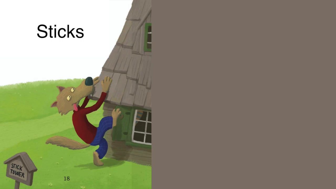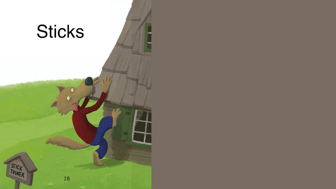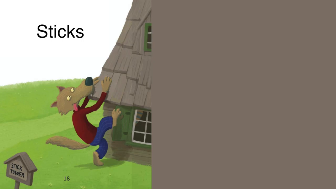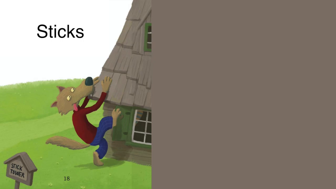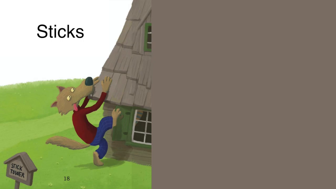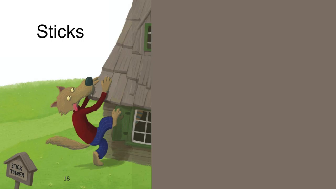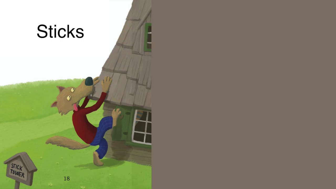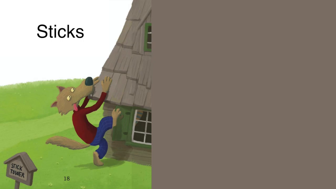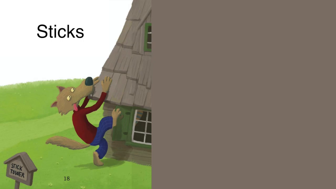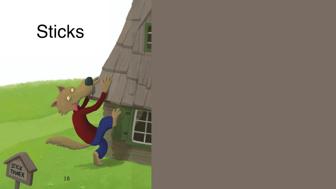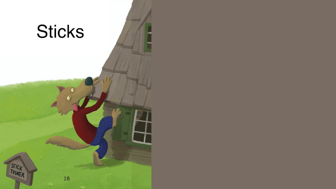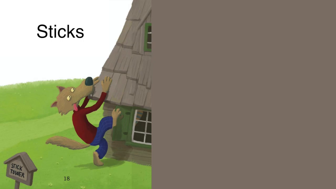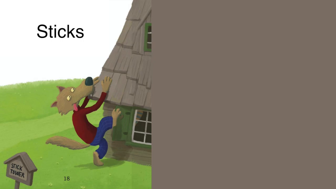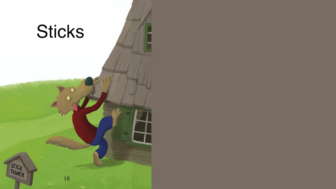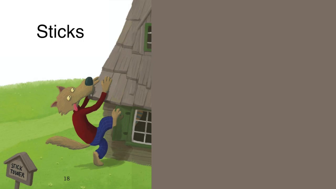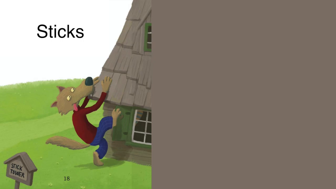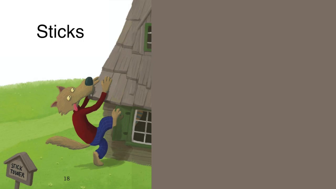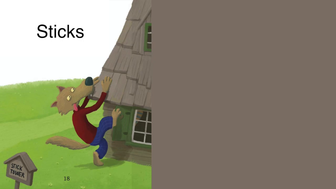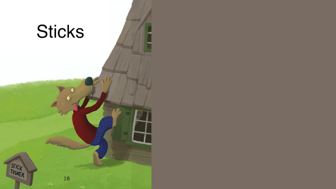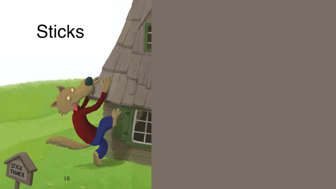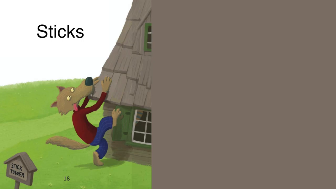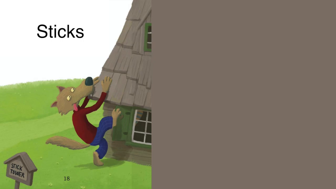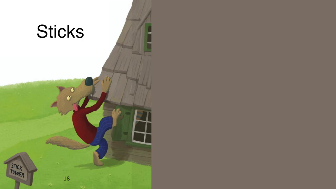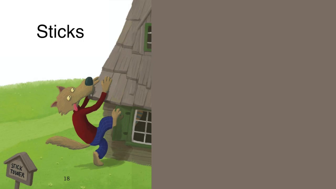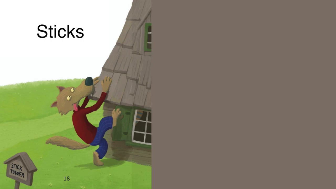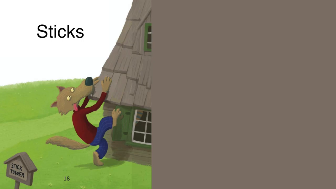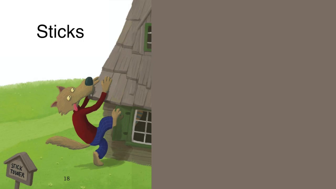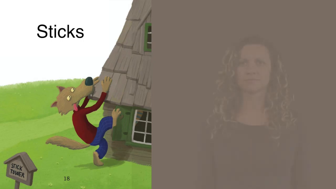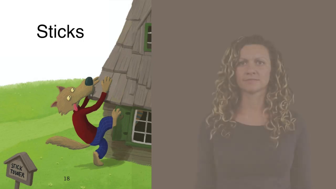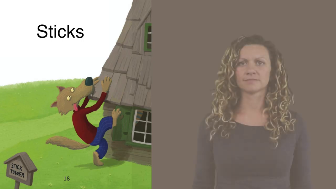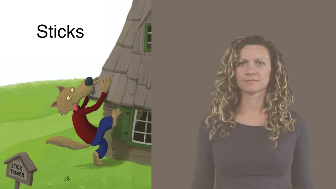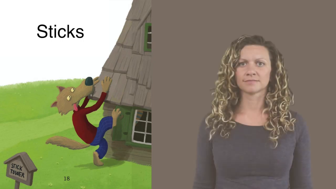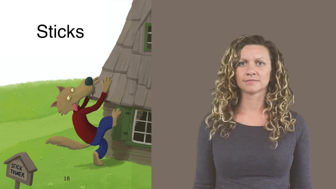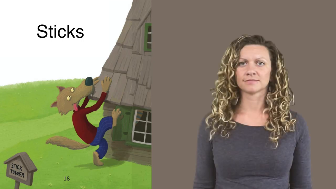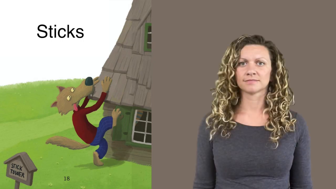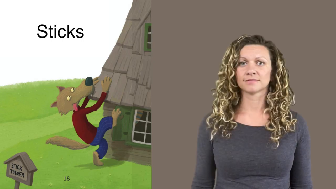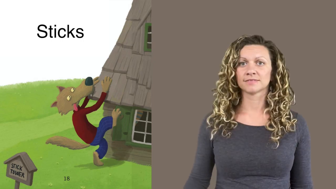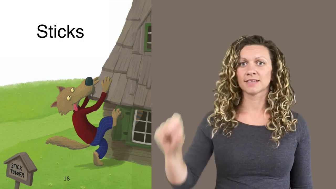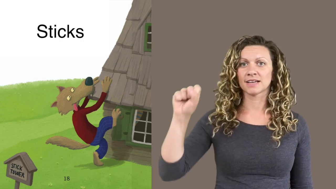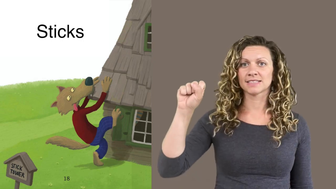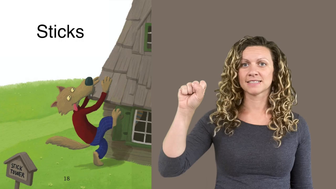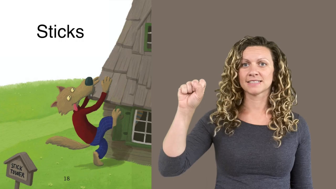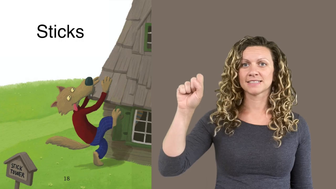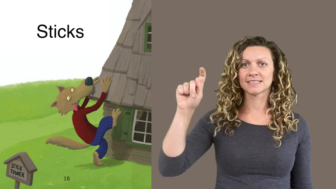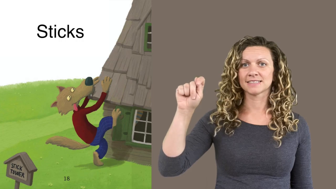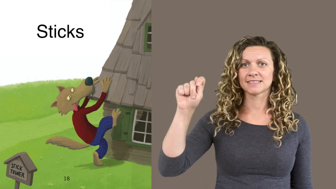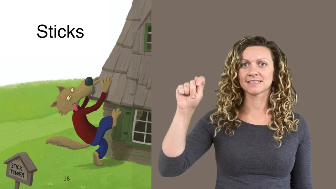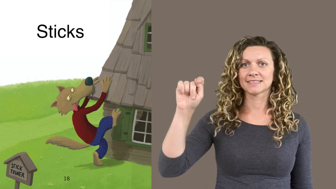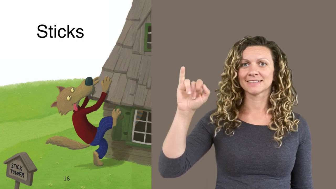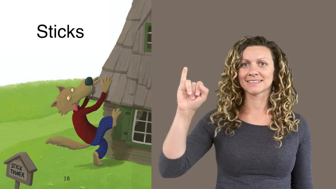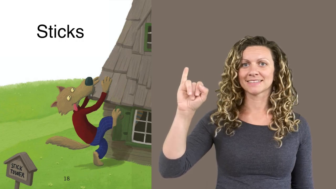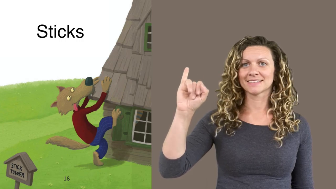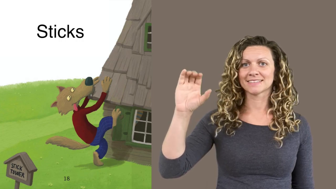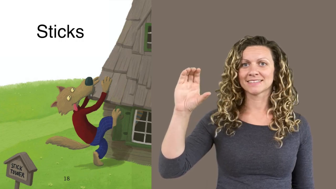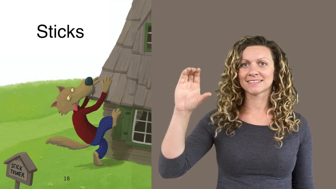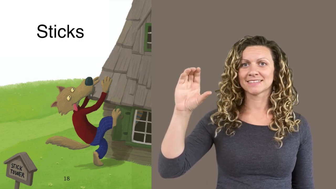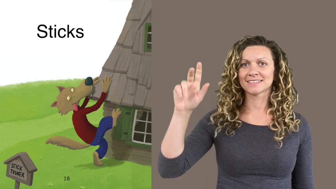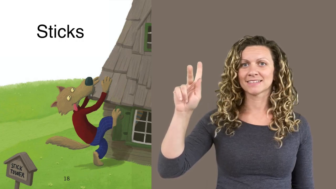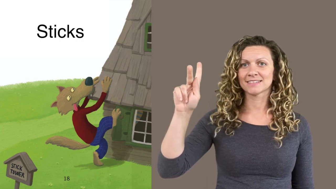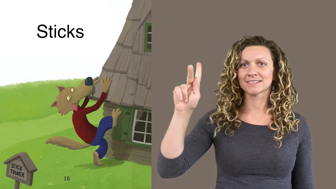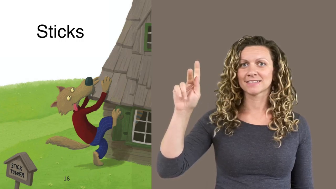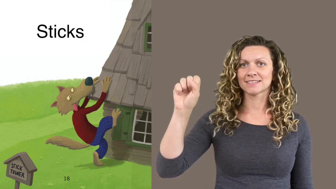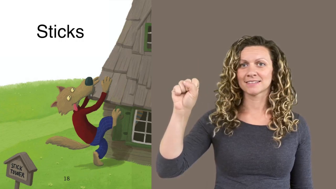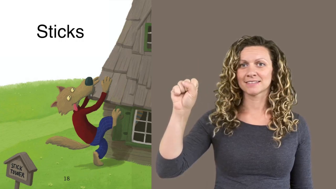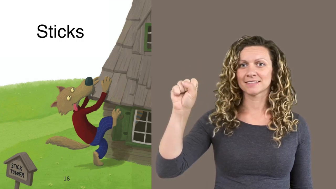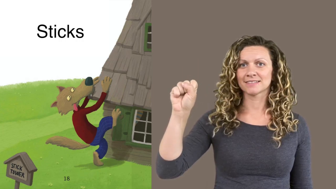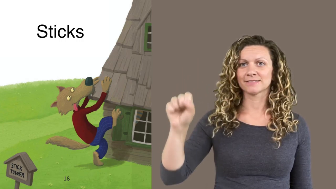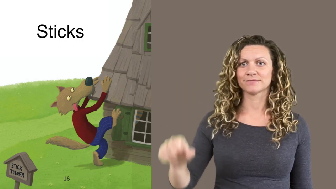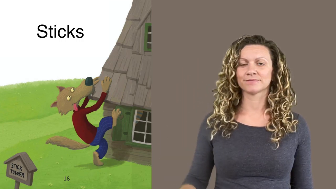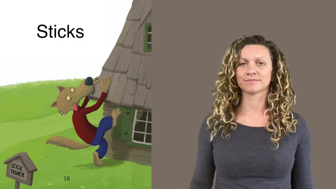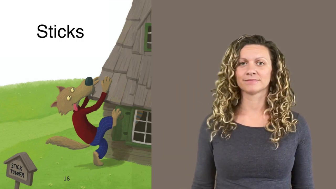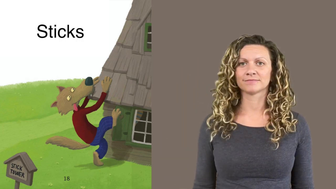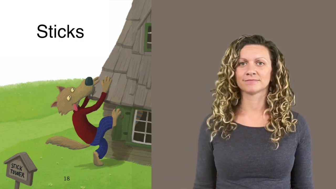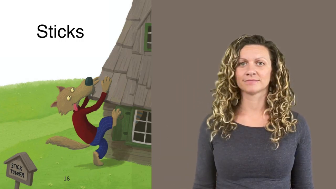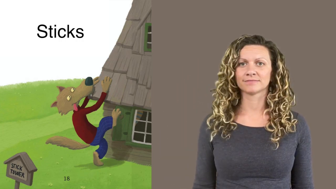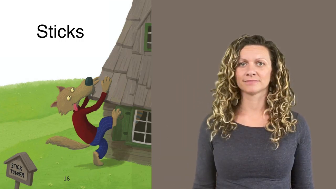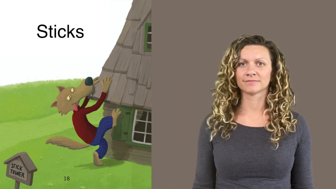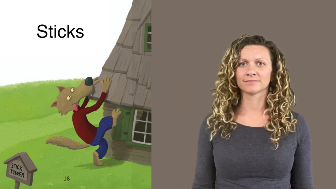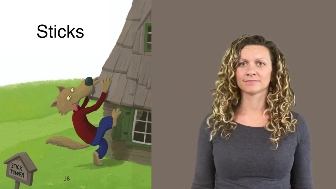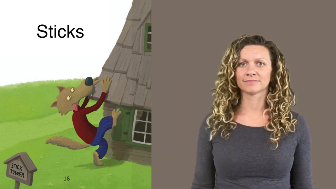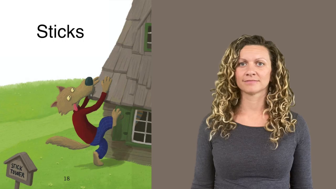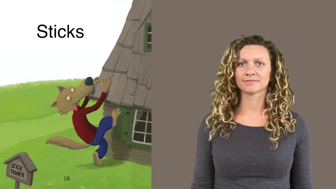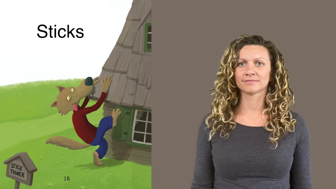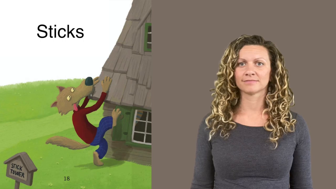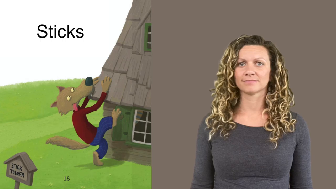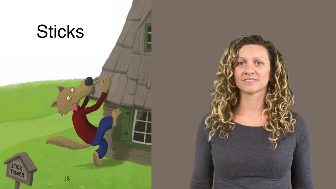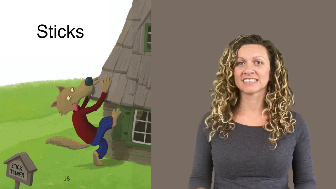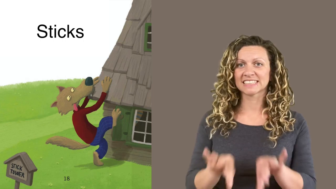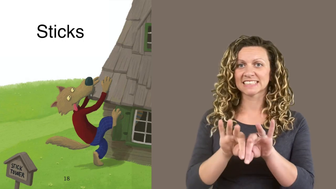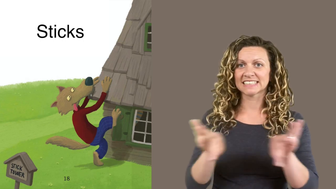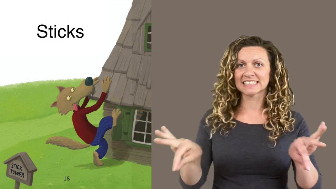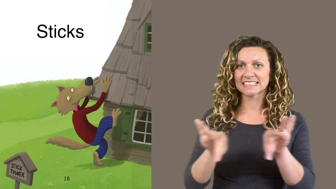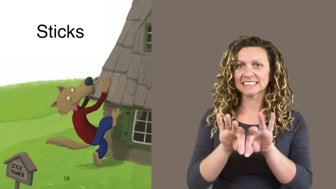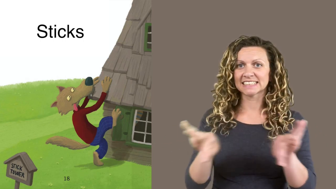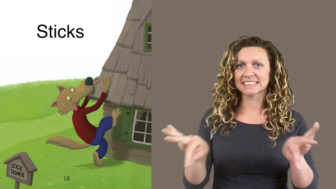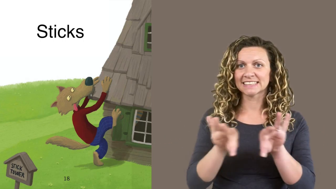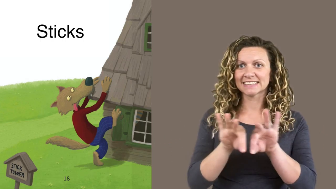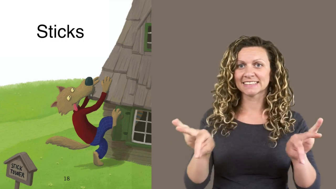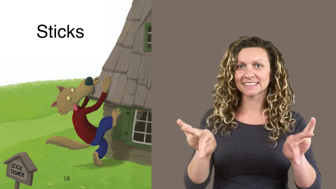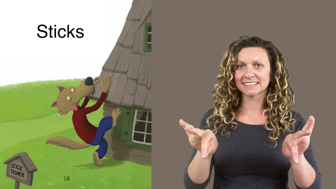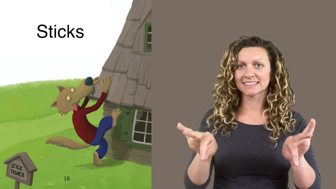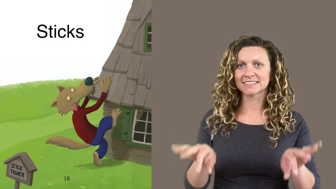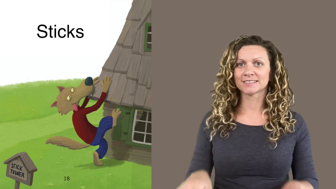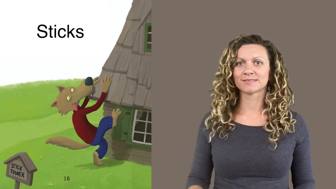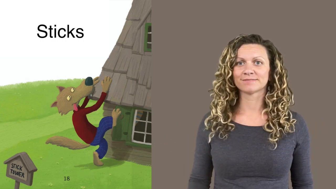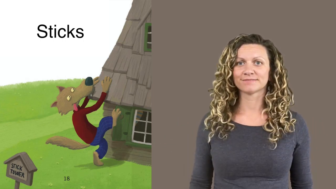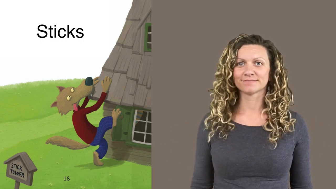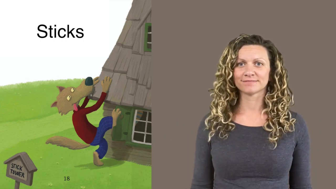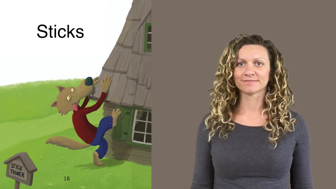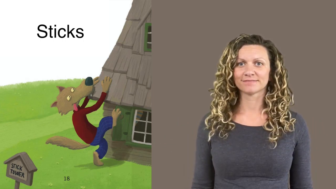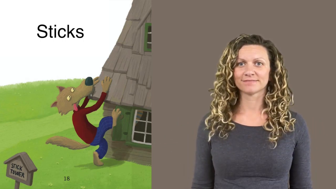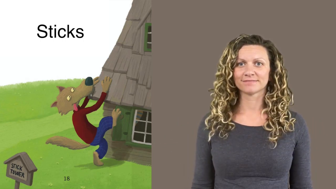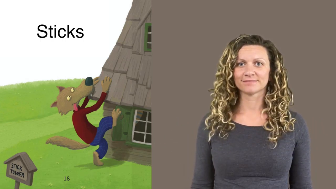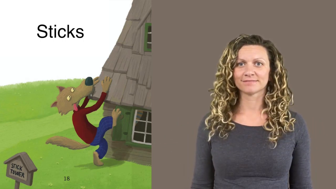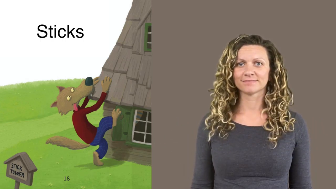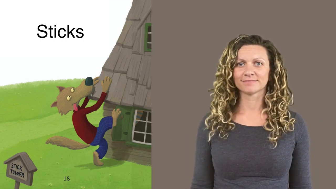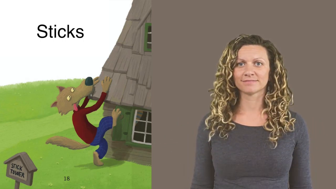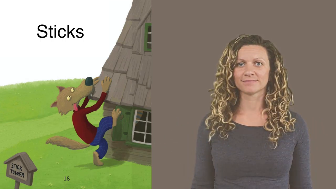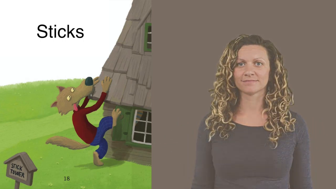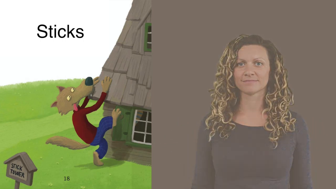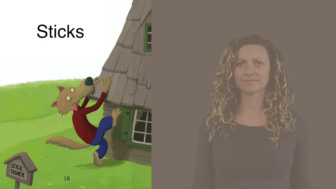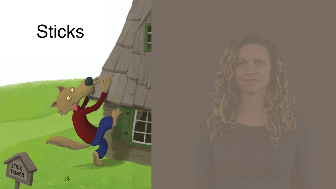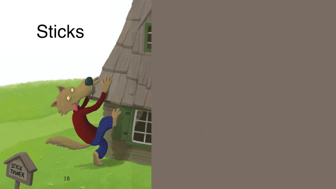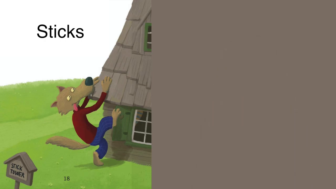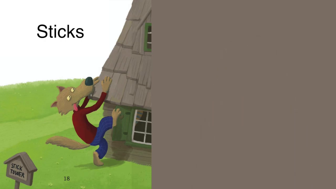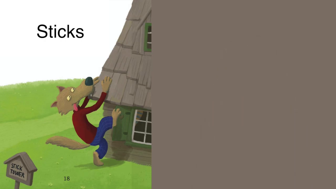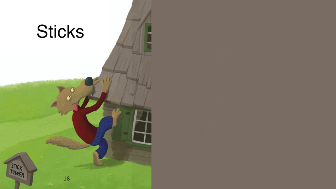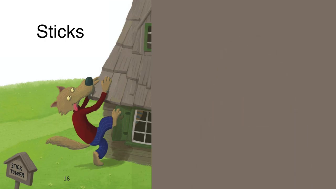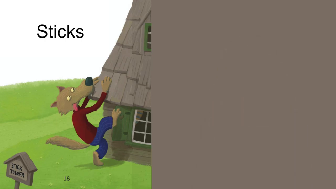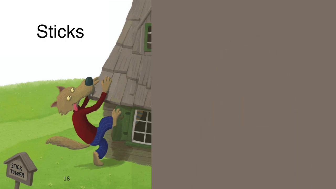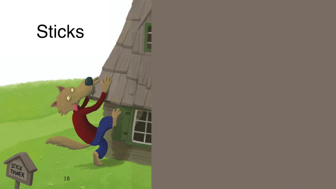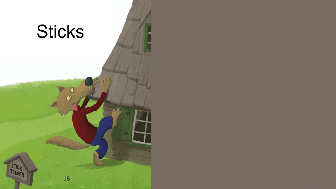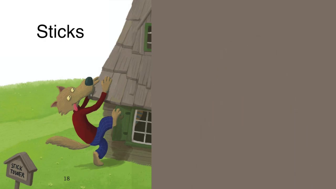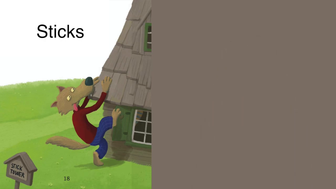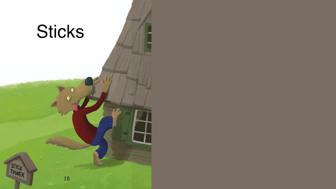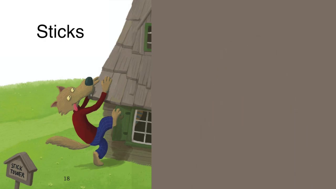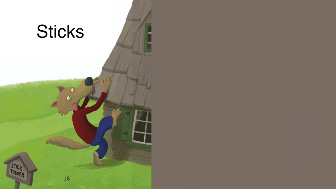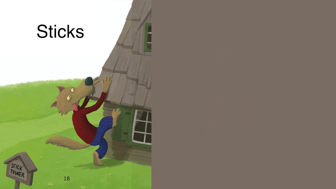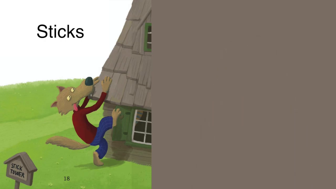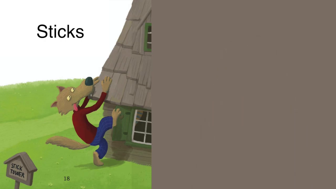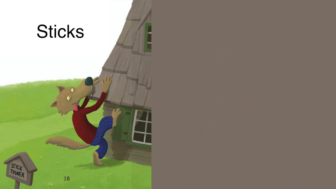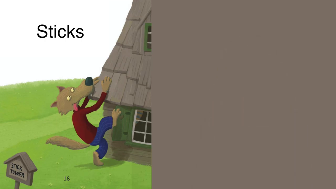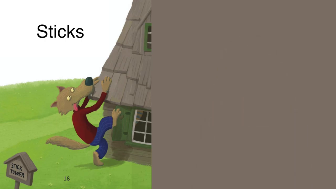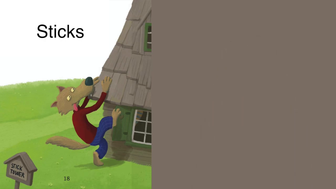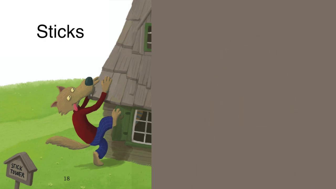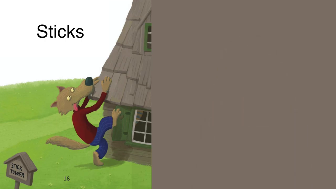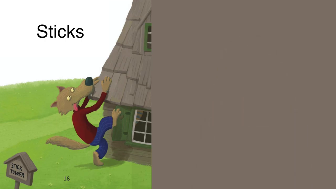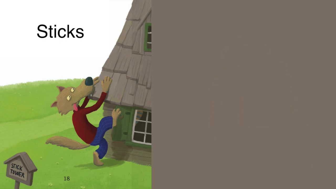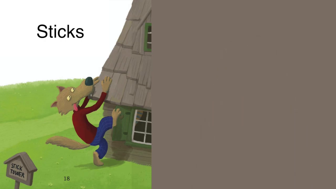Sticks